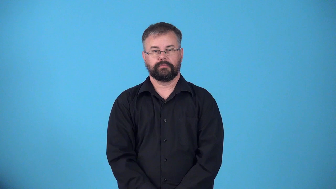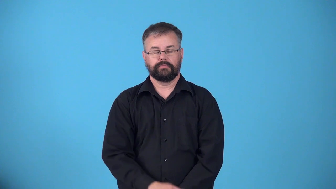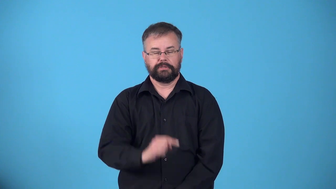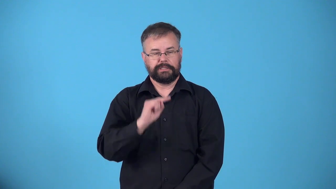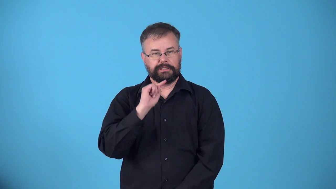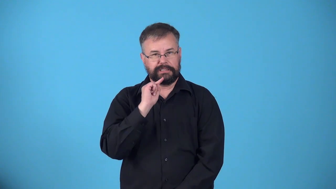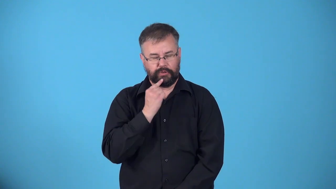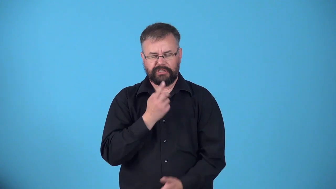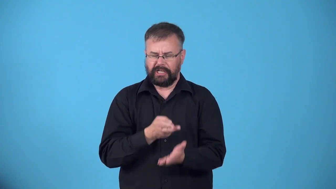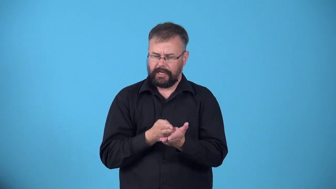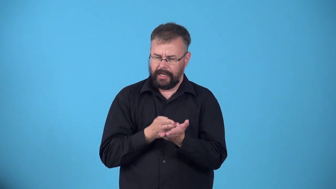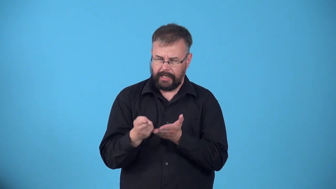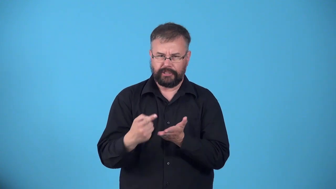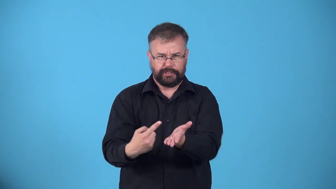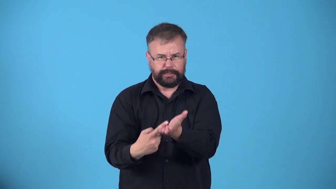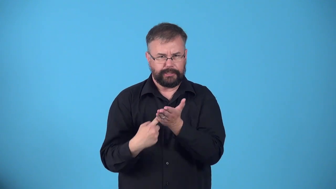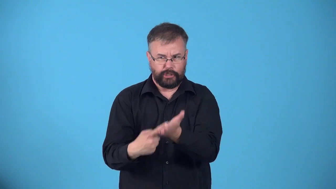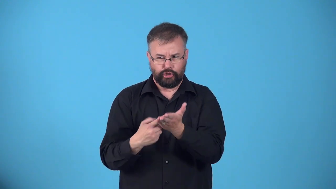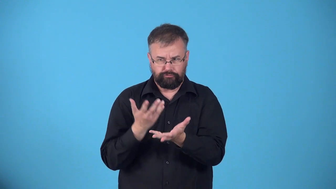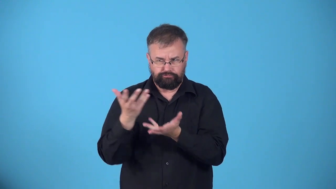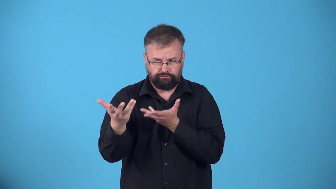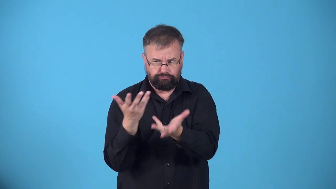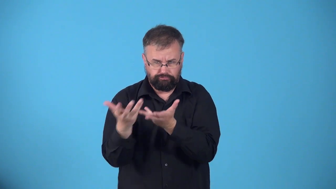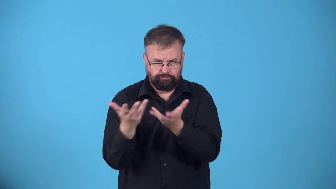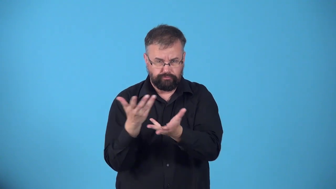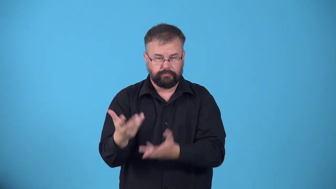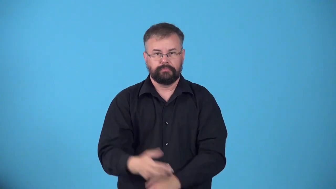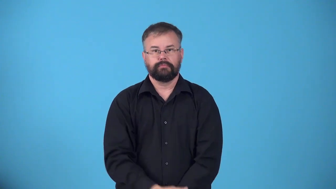man to man